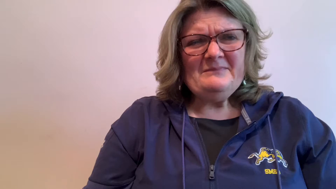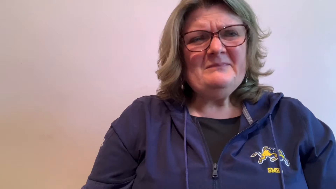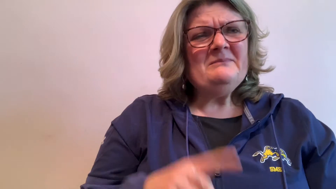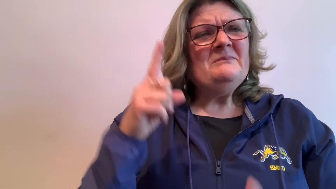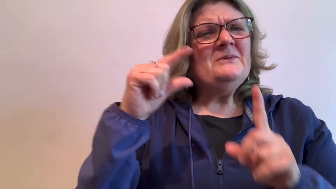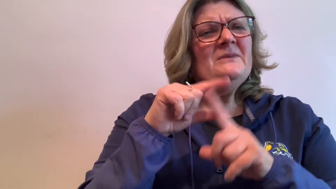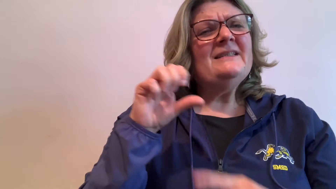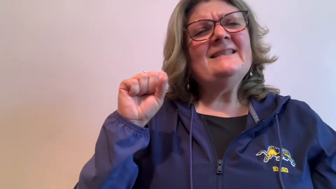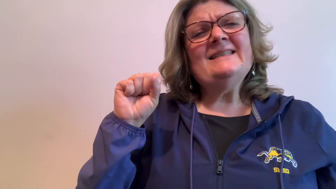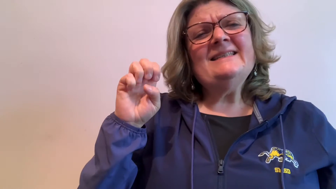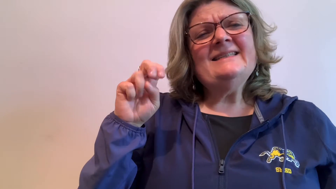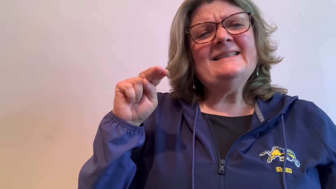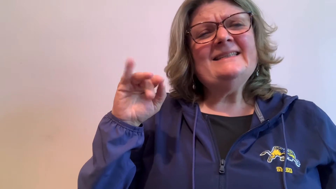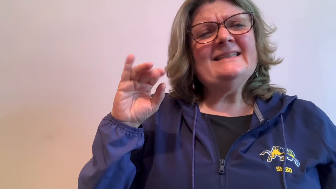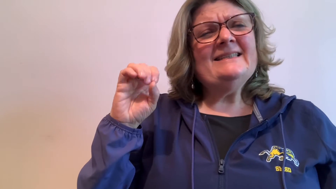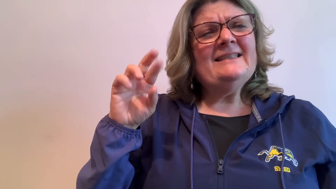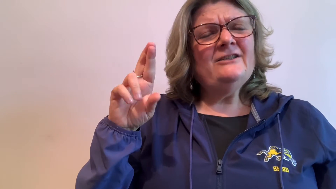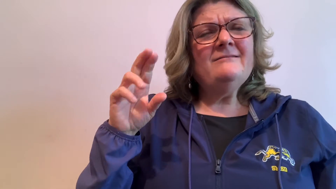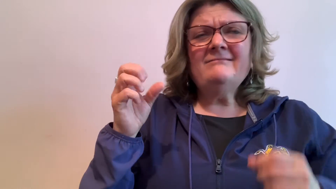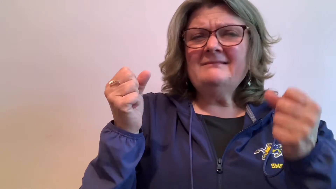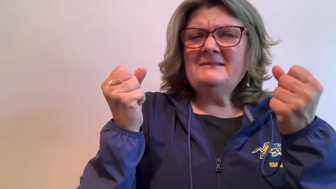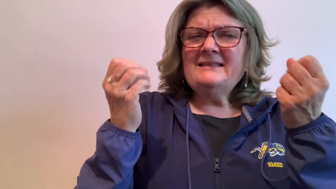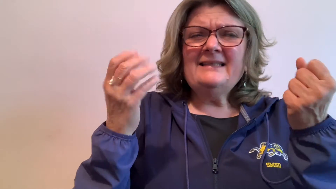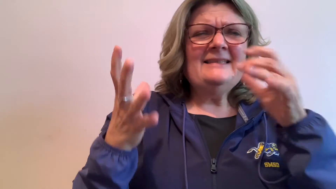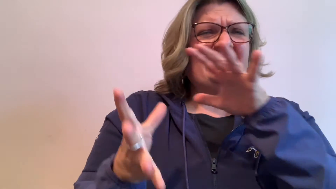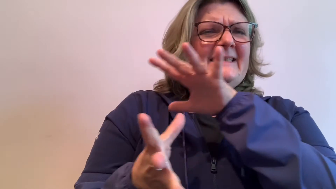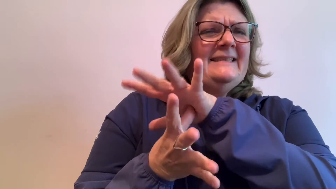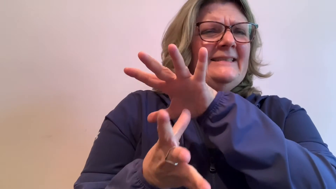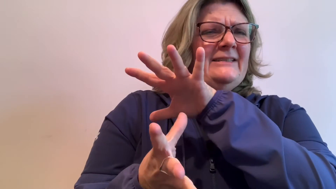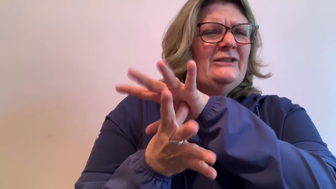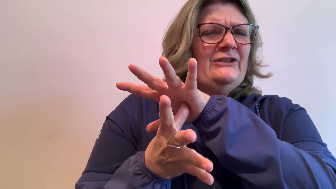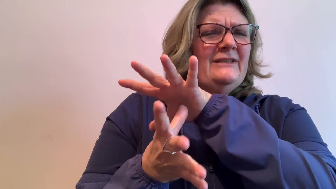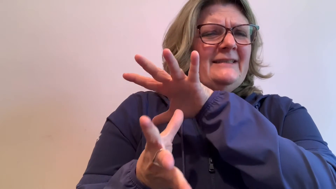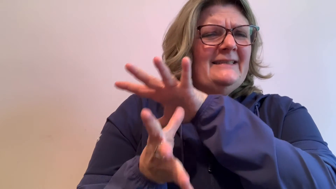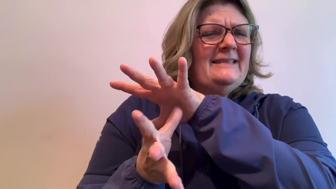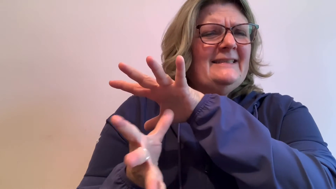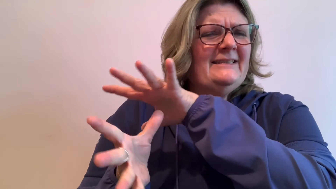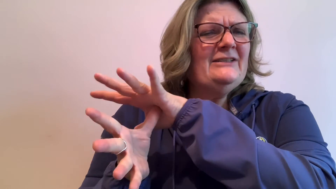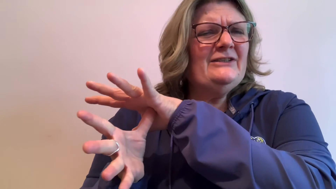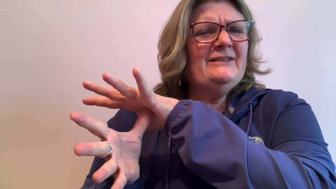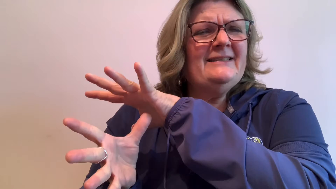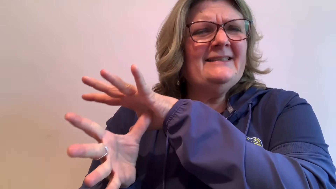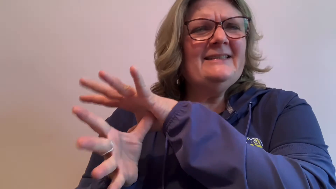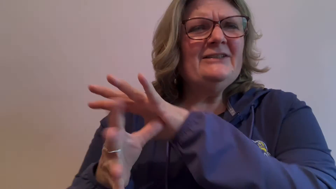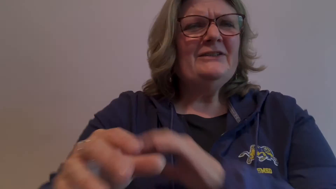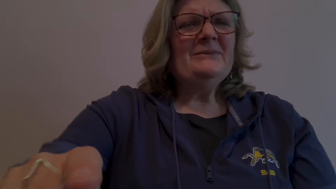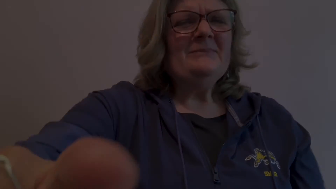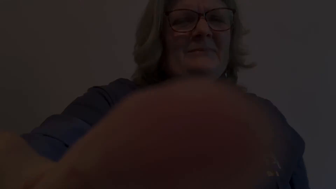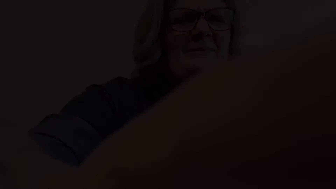Senior